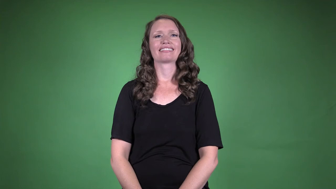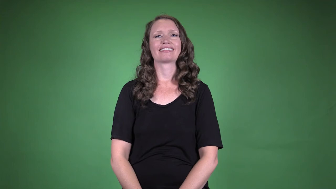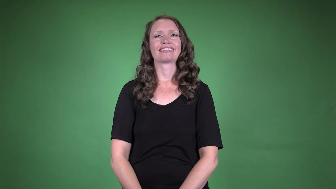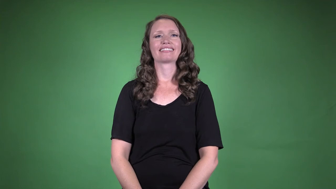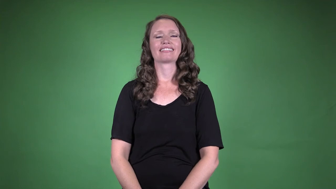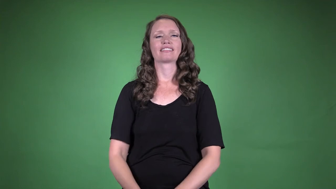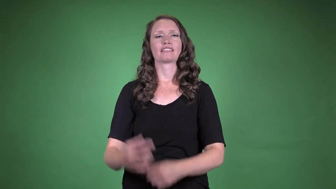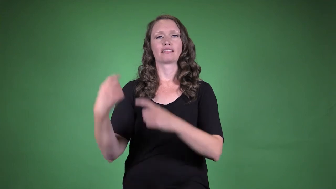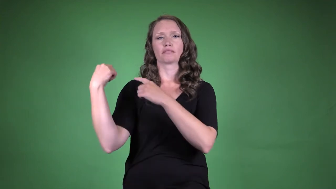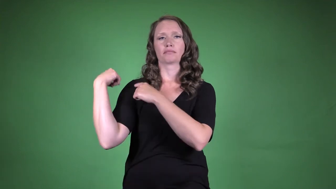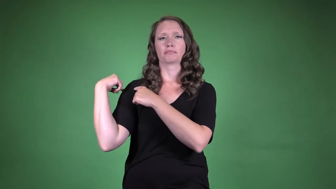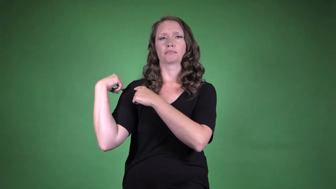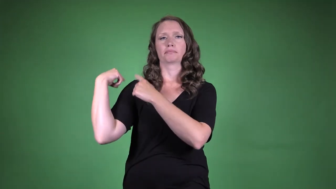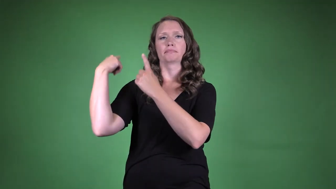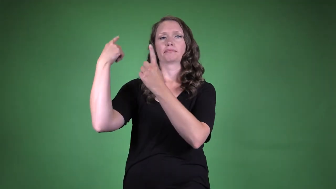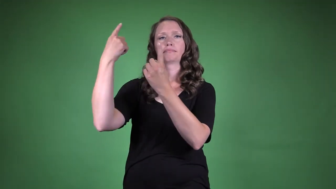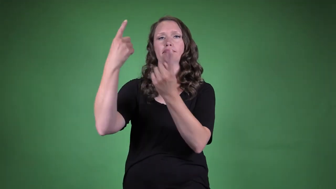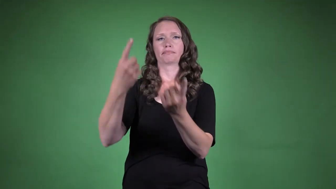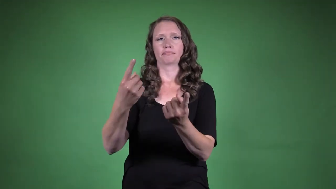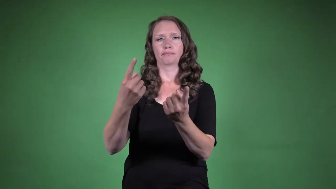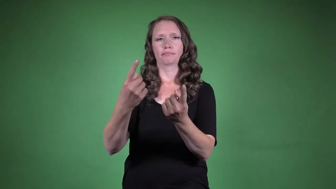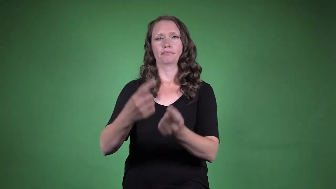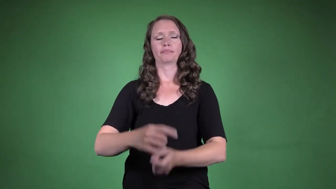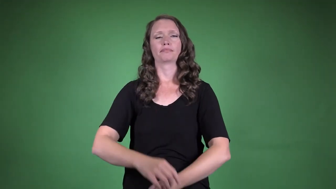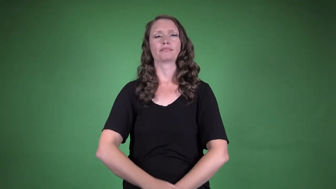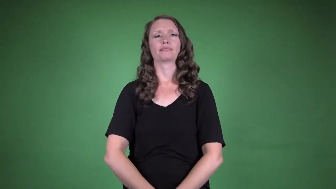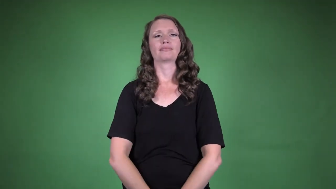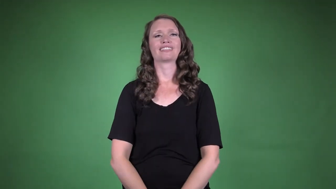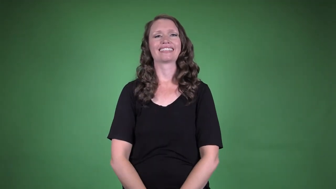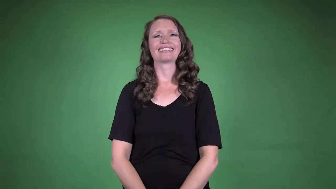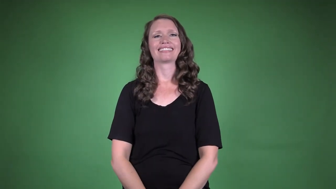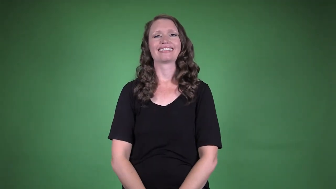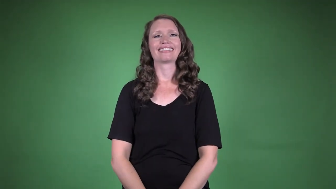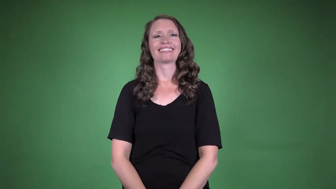since